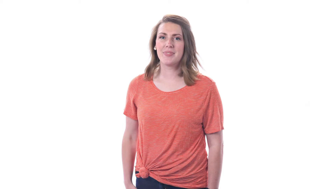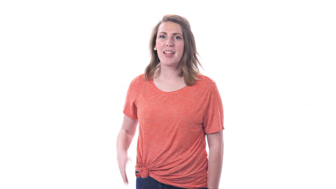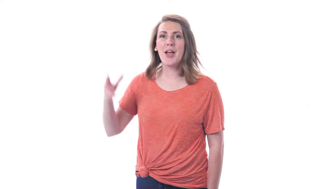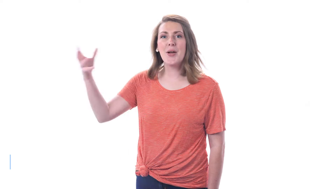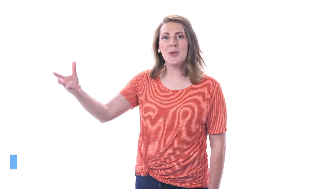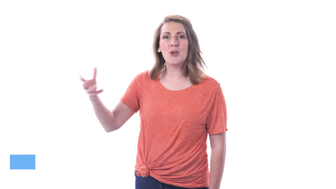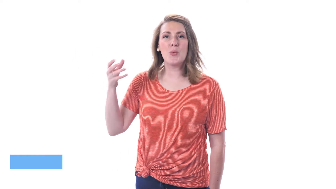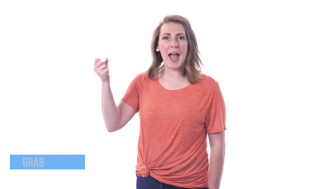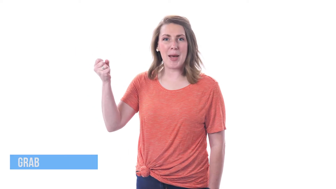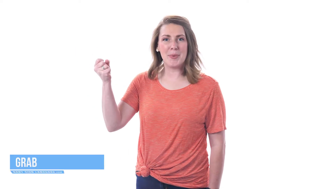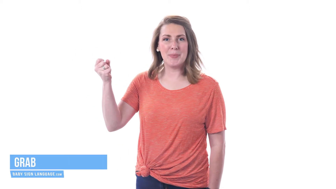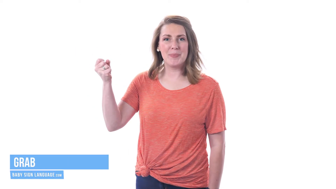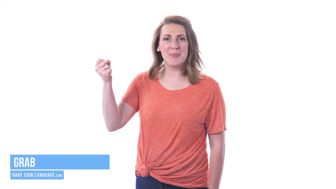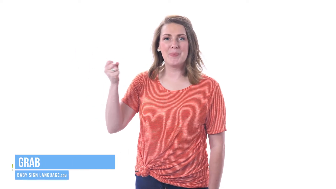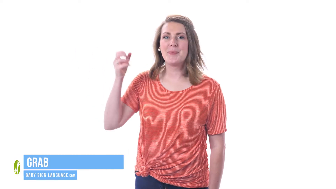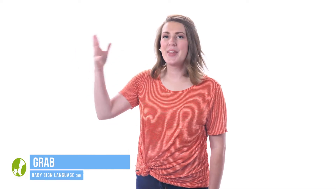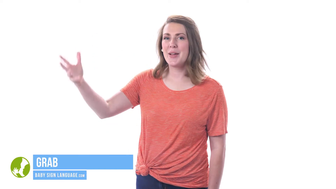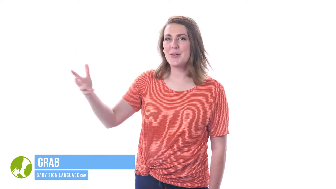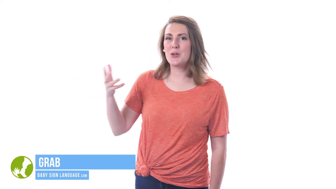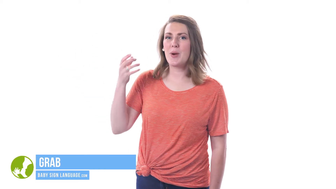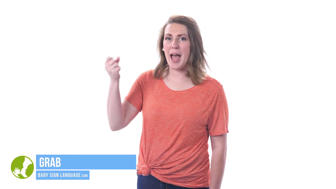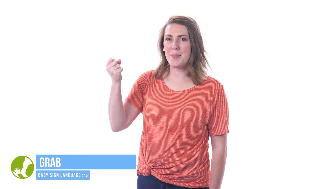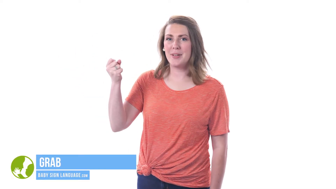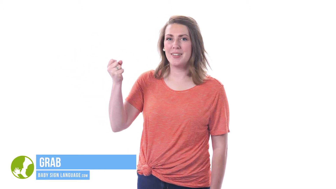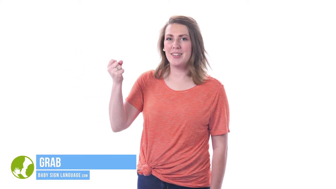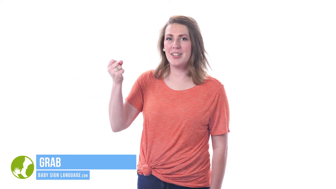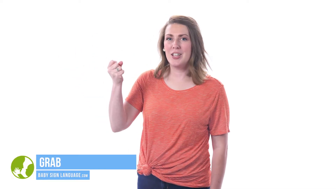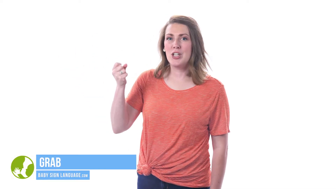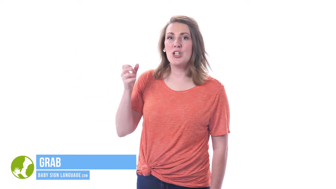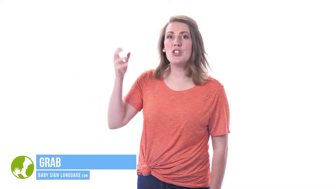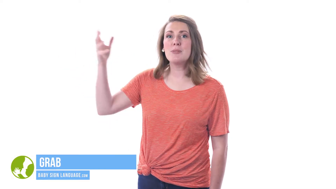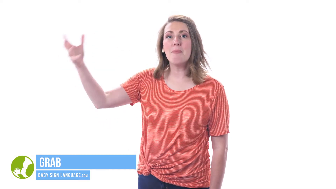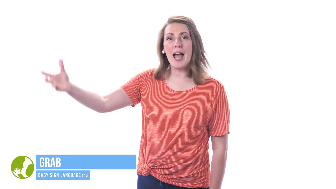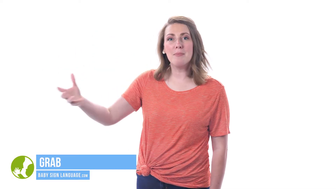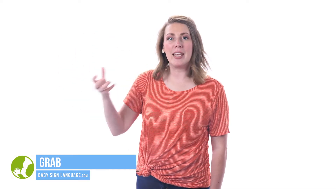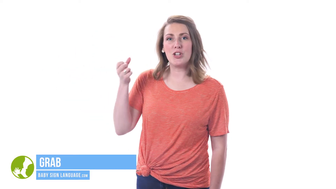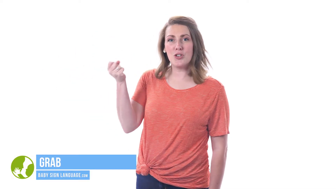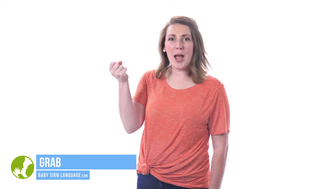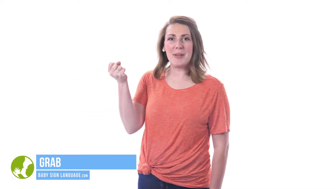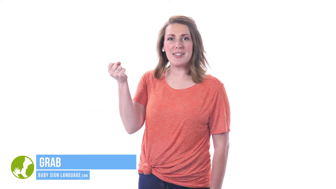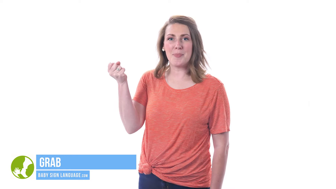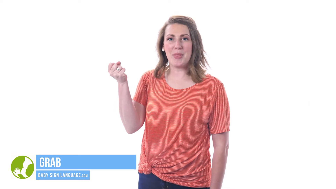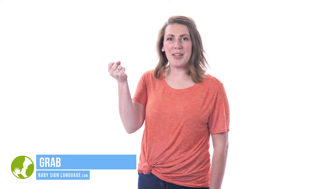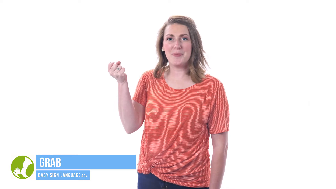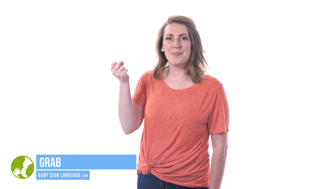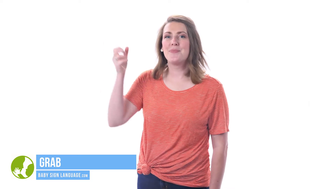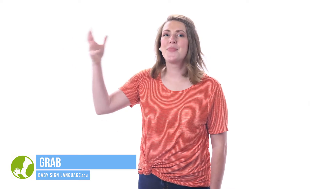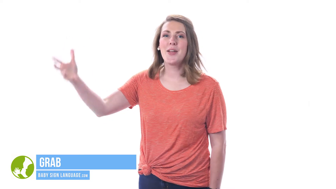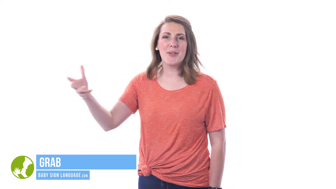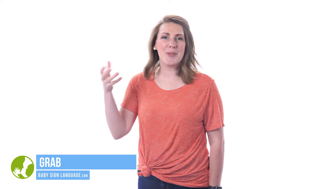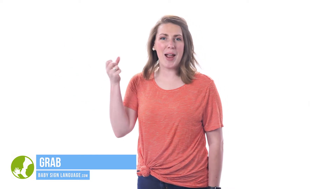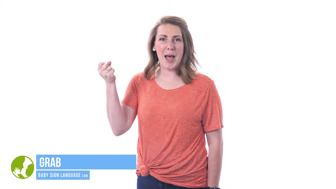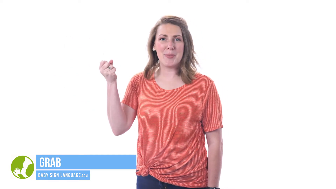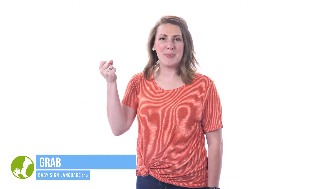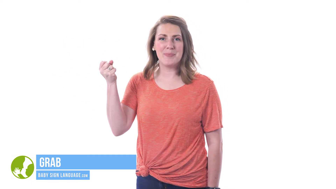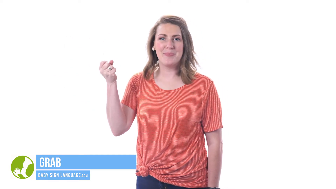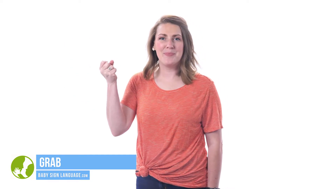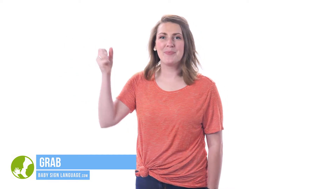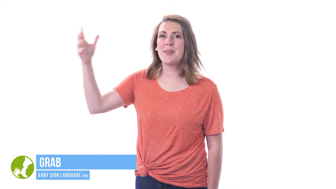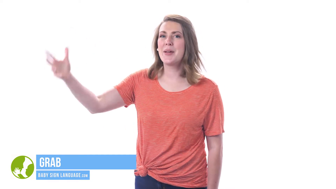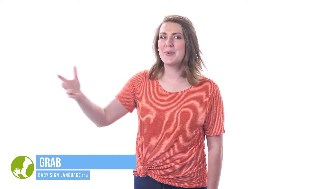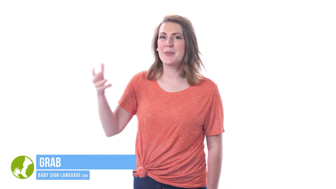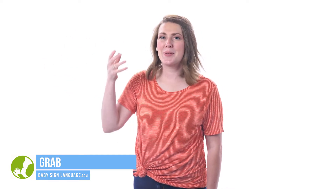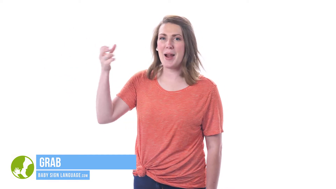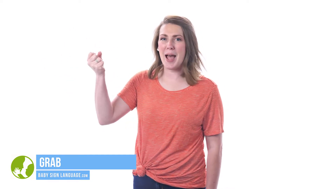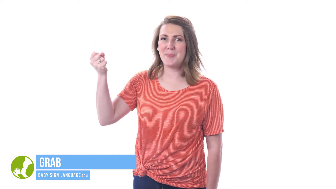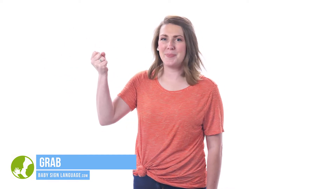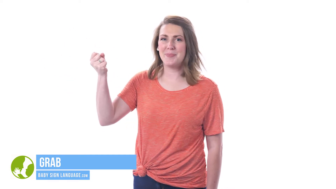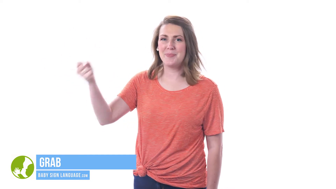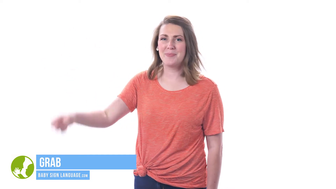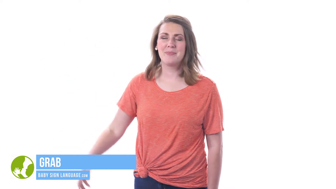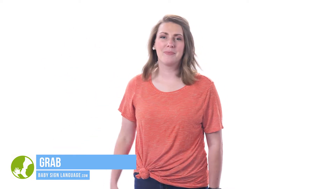Grab